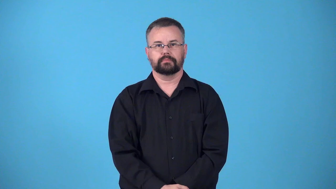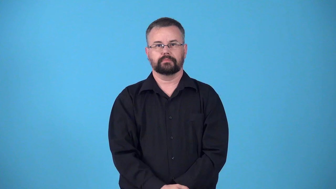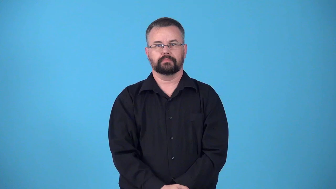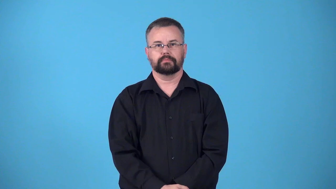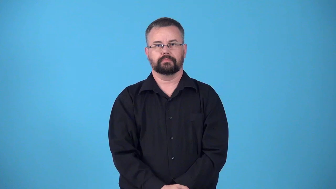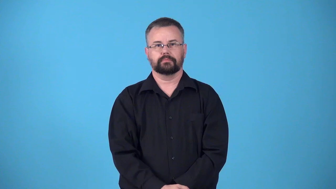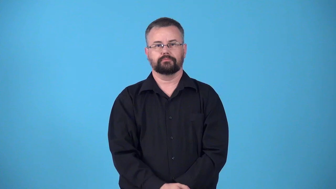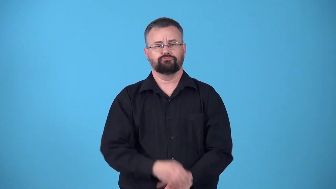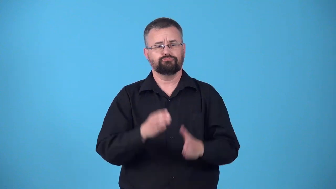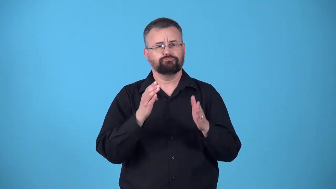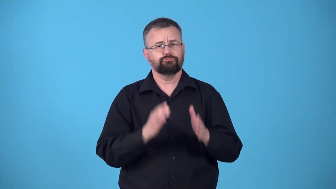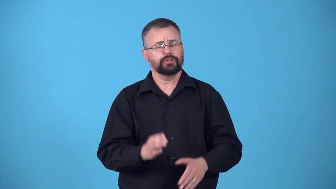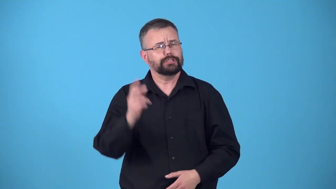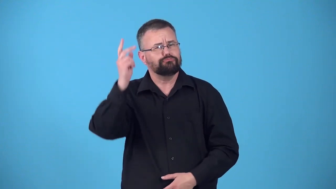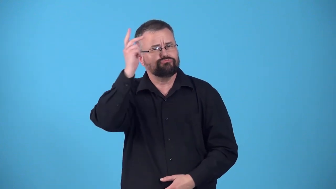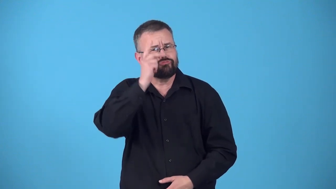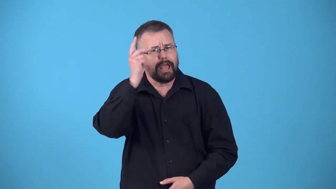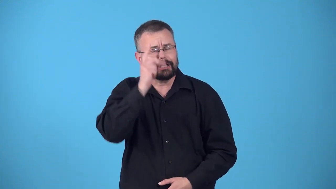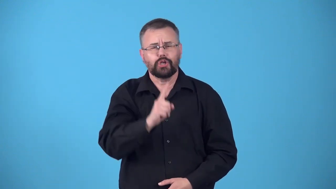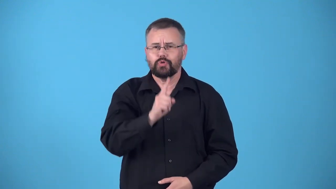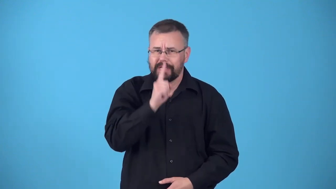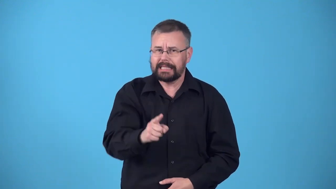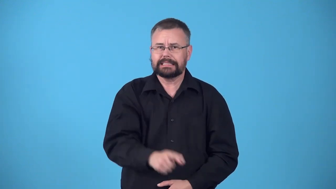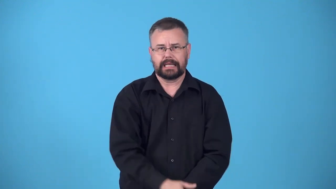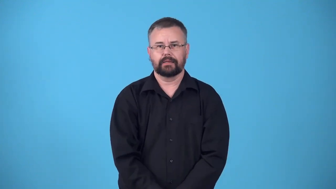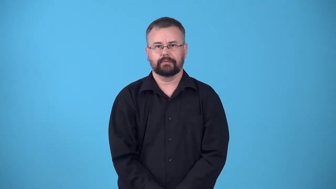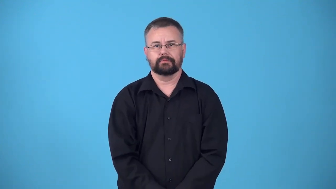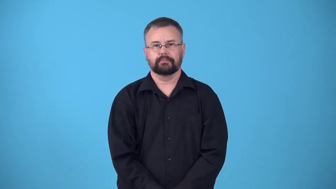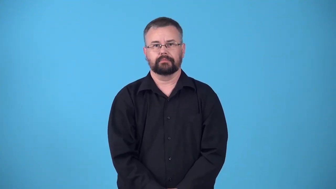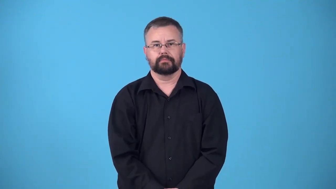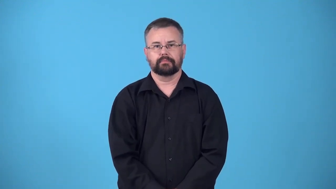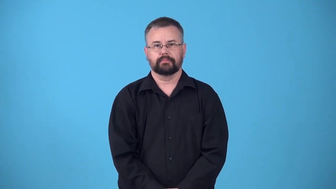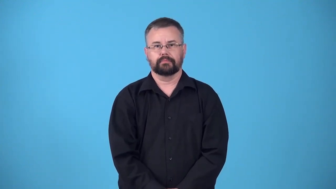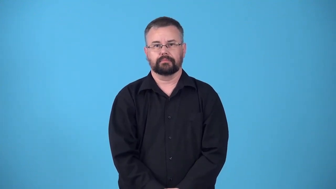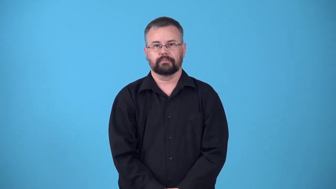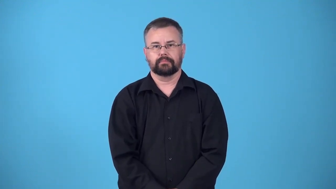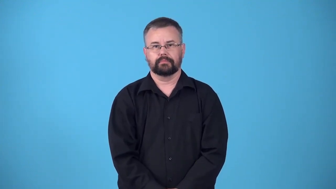down to earth